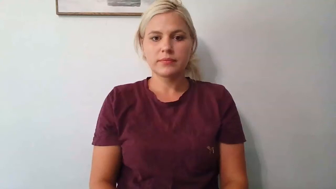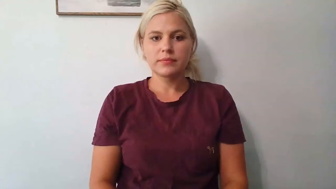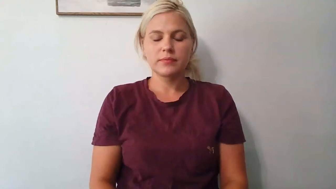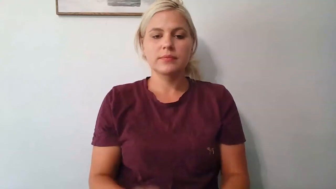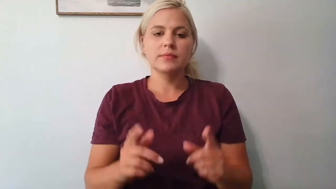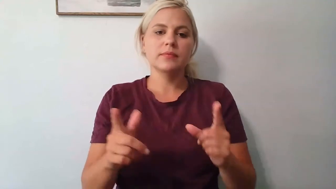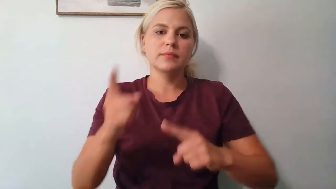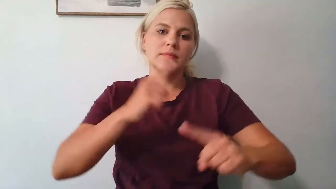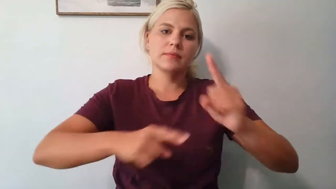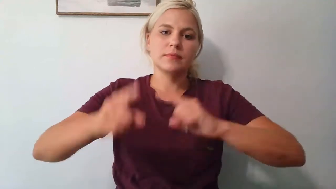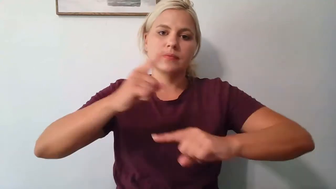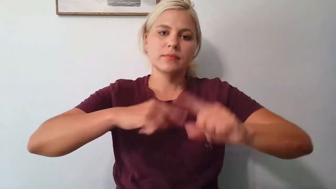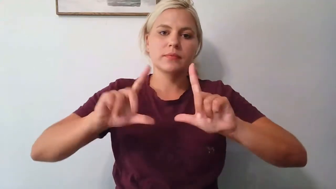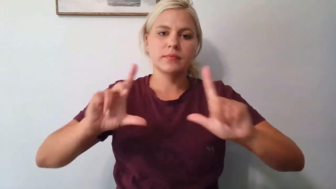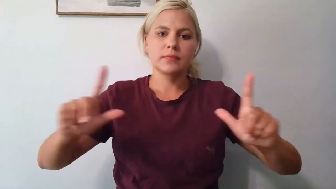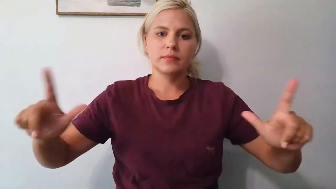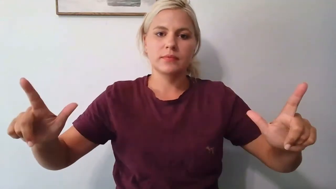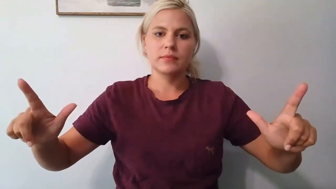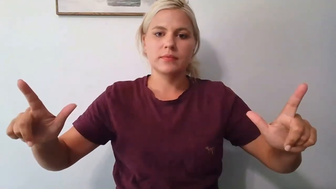SIGN LANGUAGE